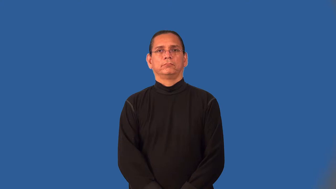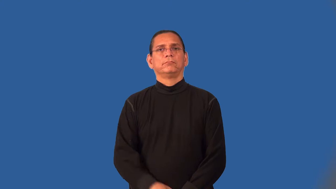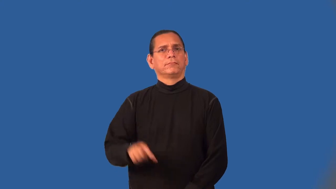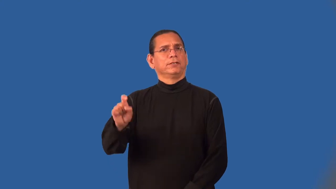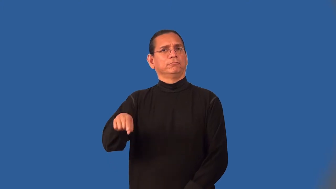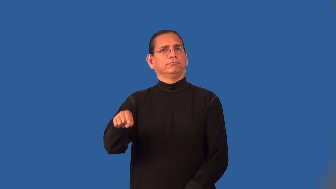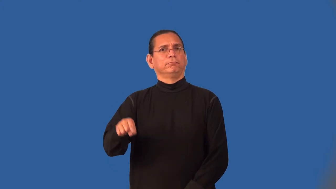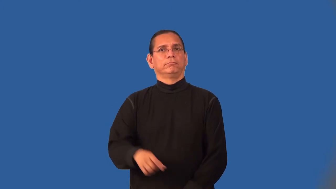needful